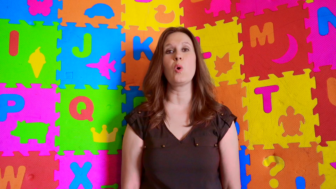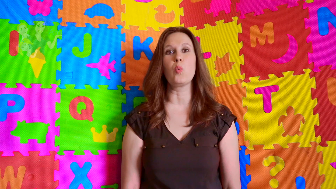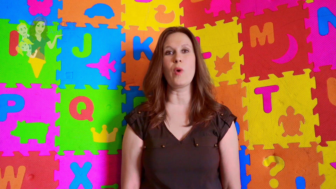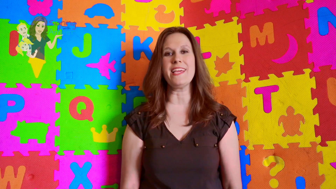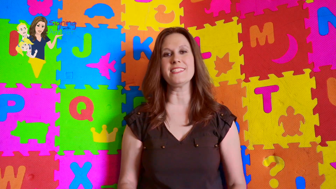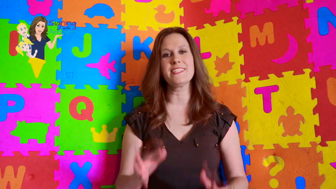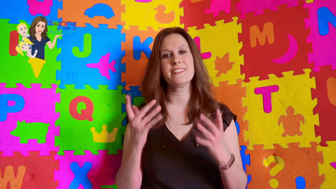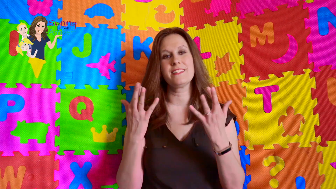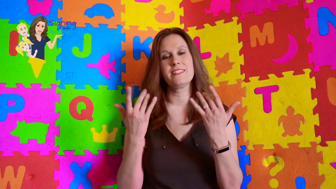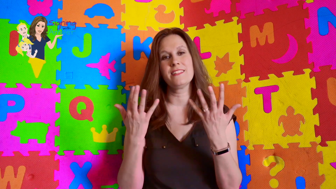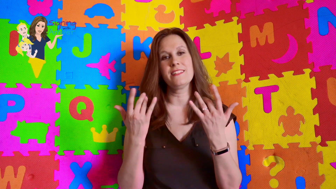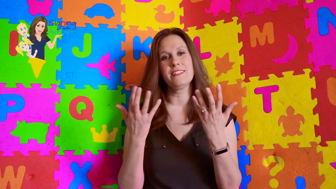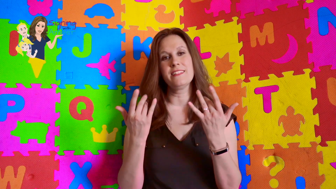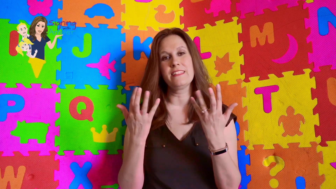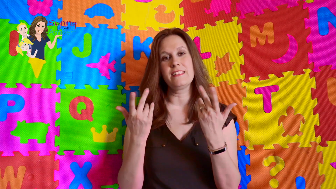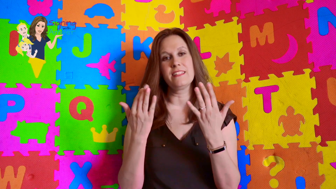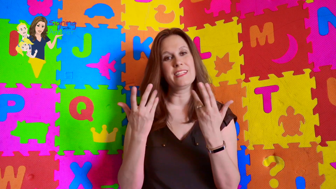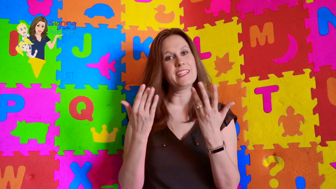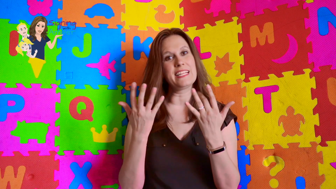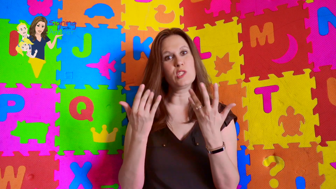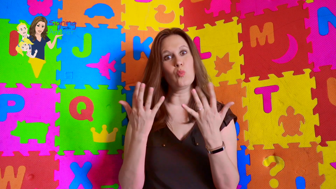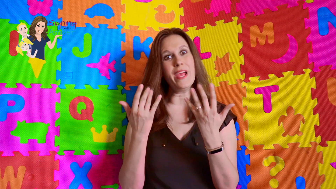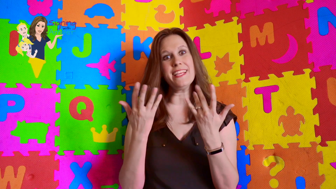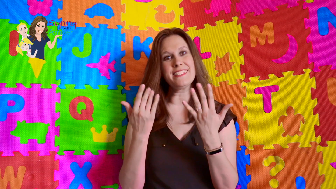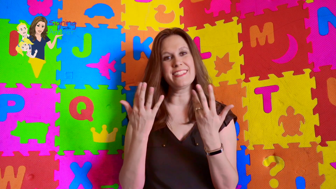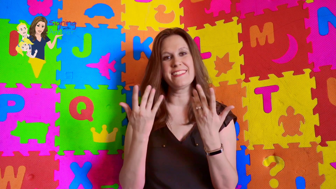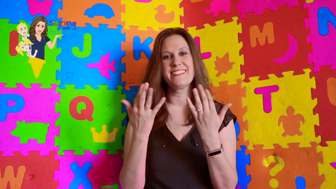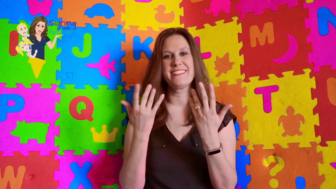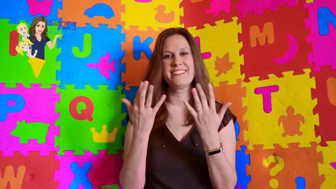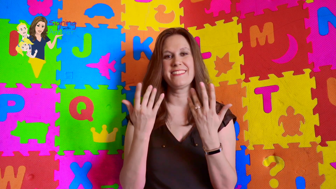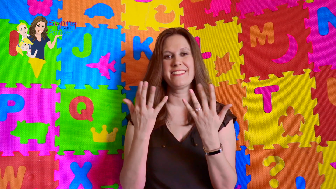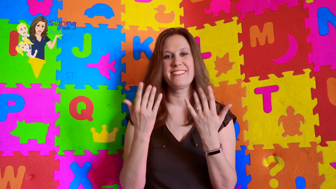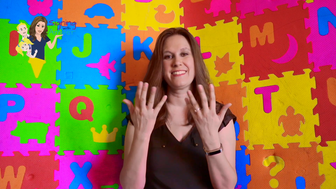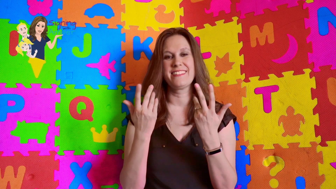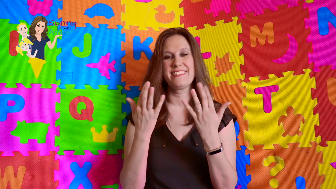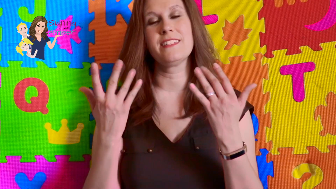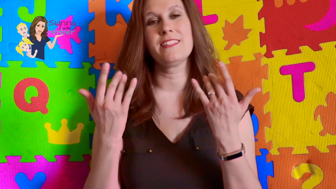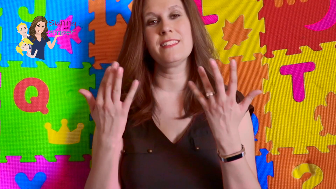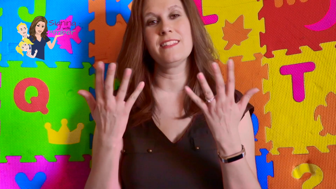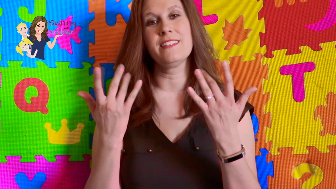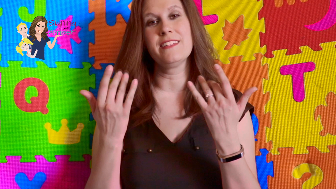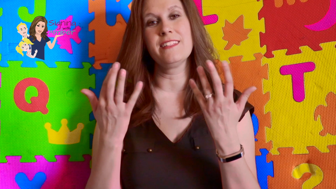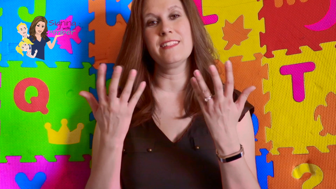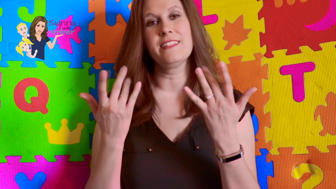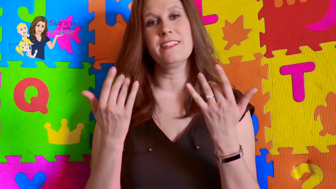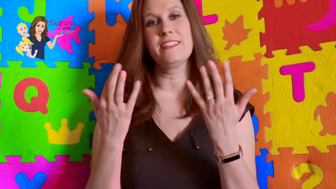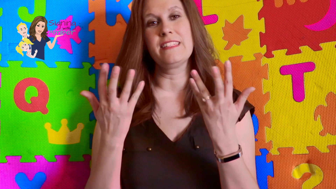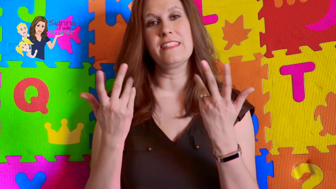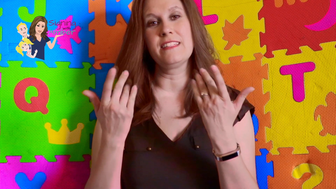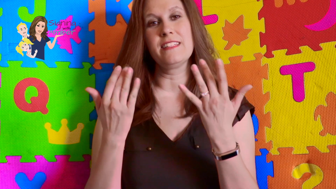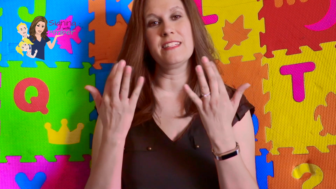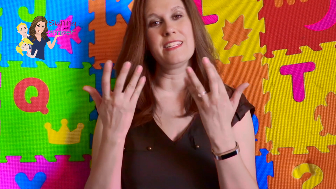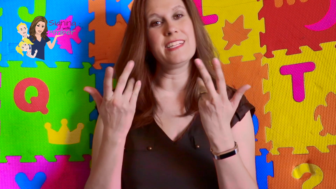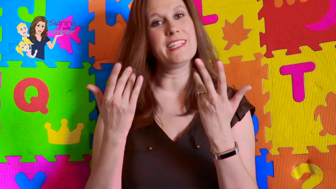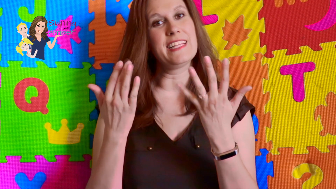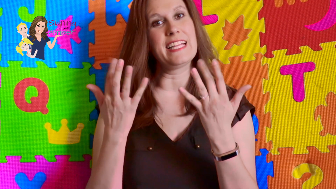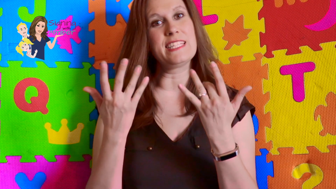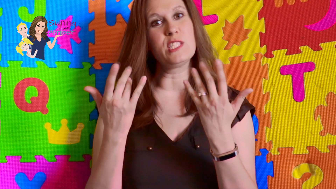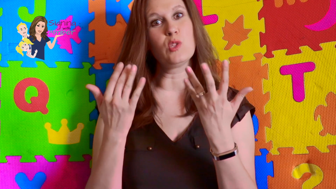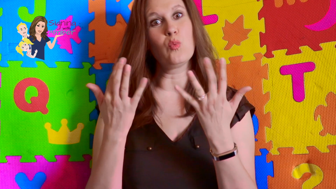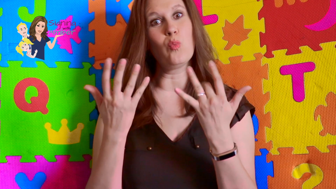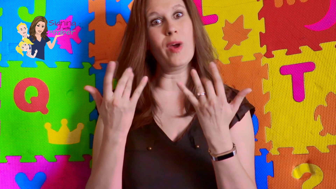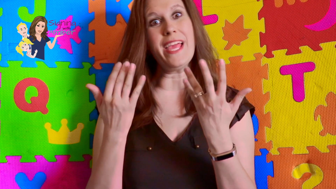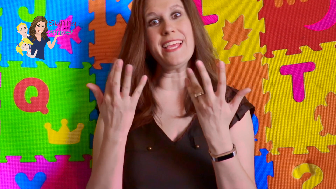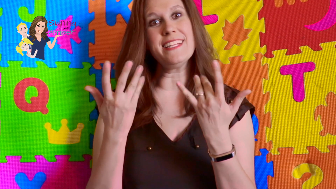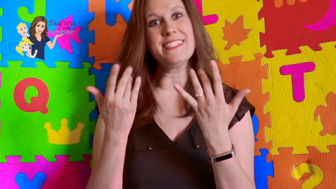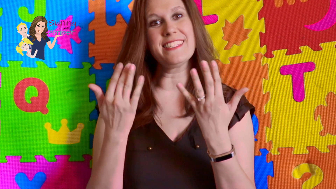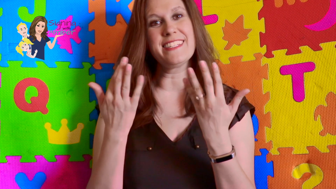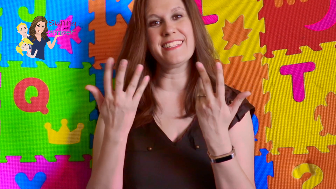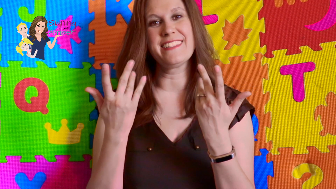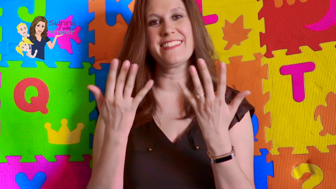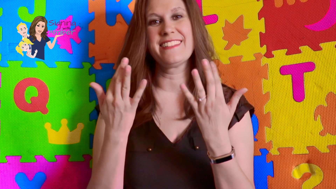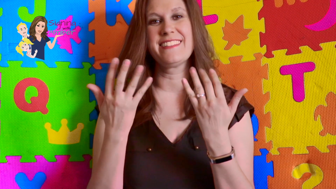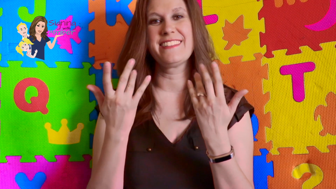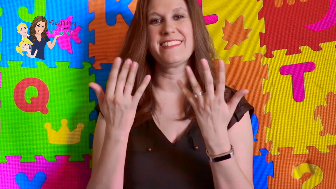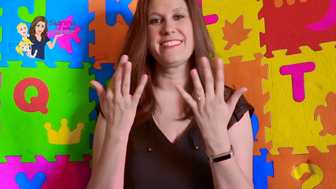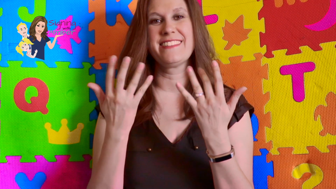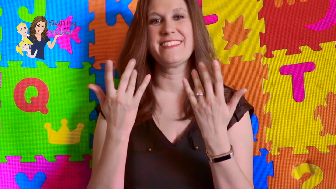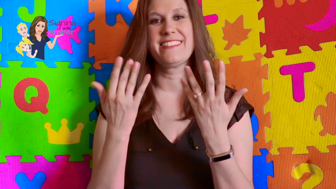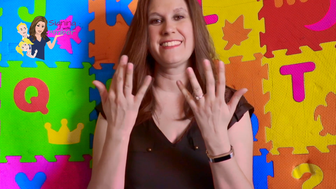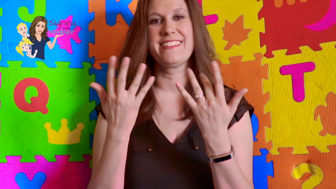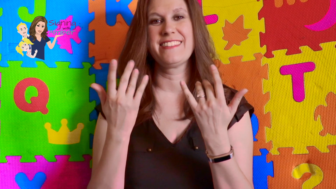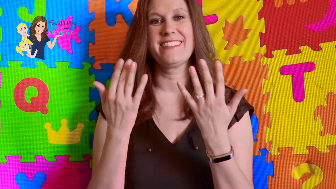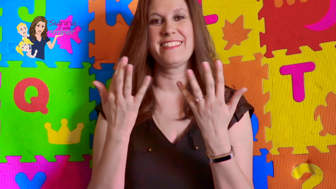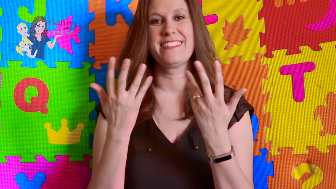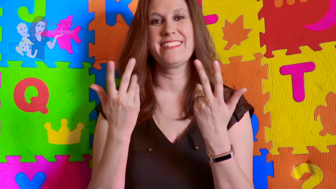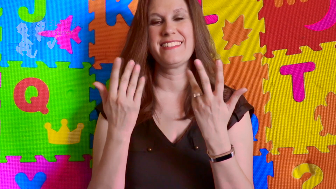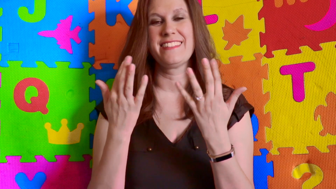wait